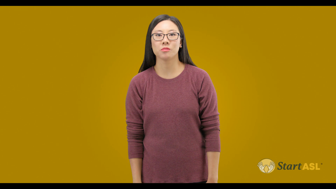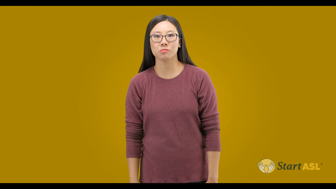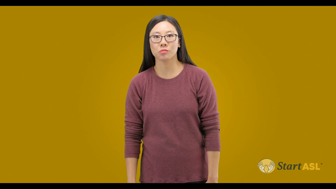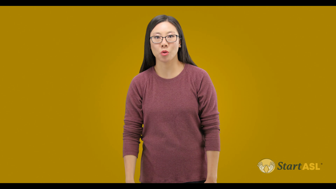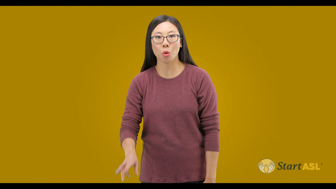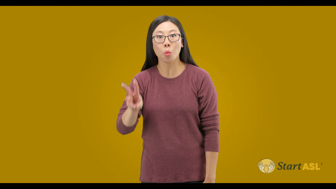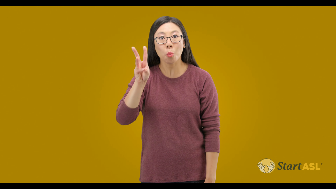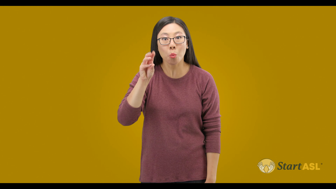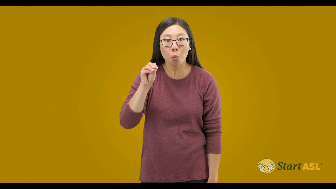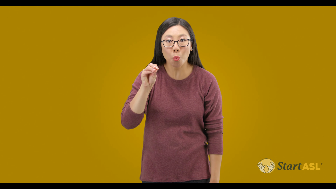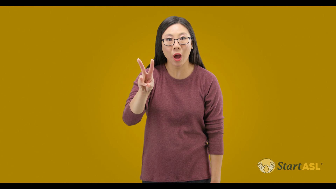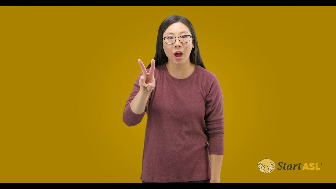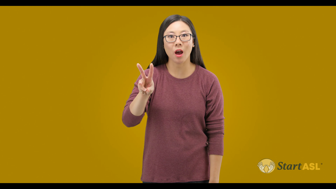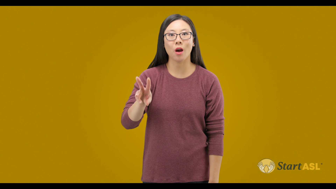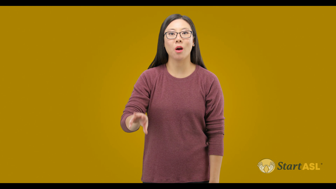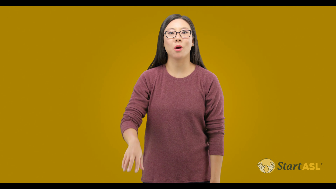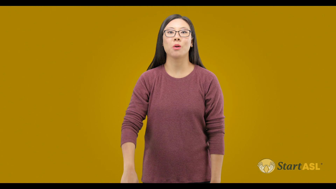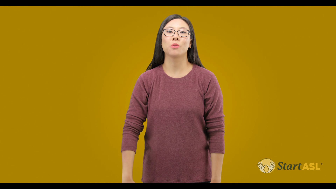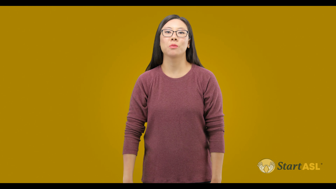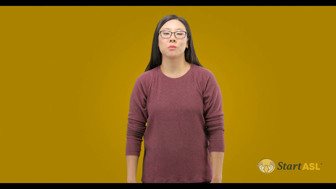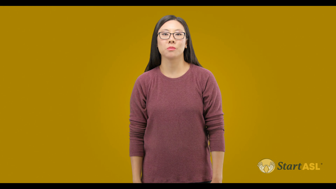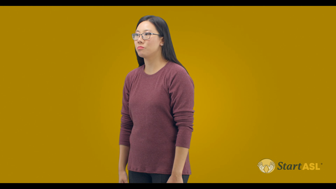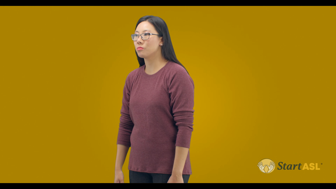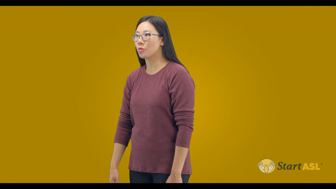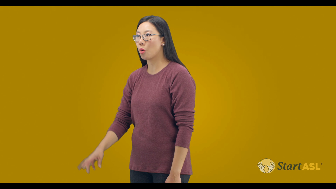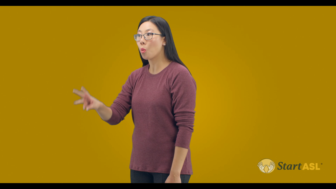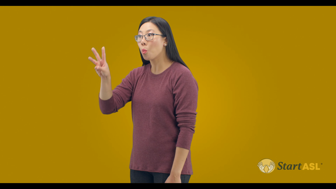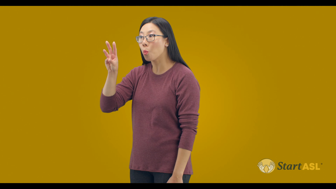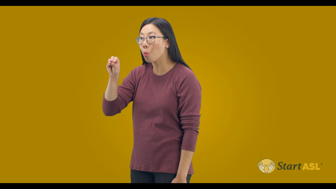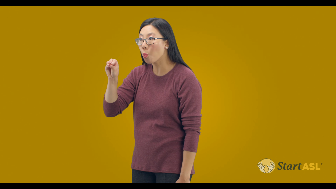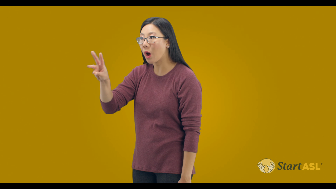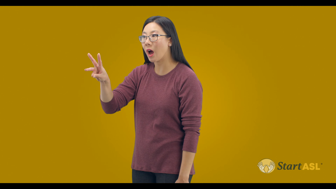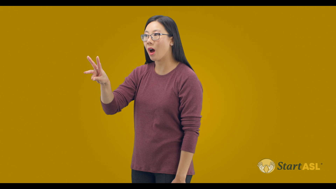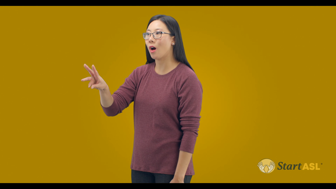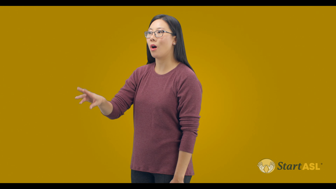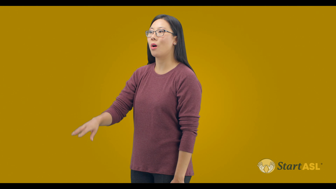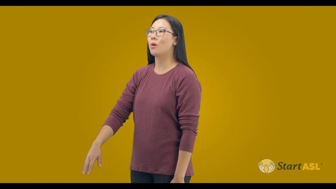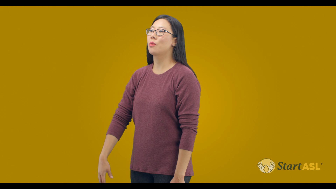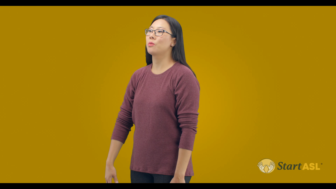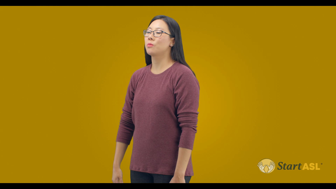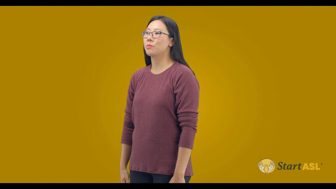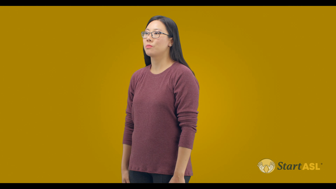wow